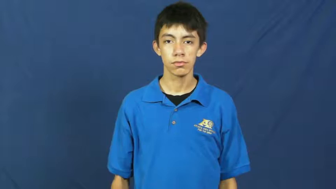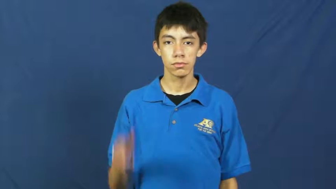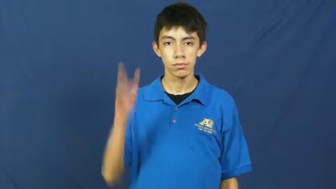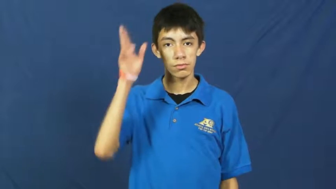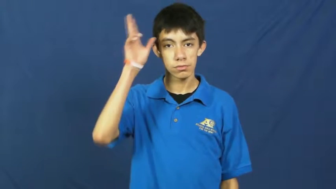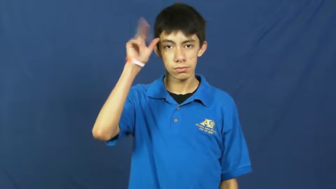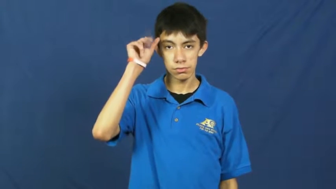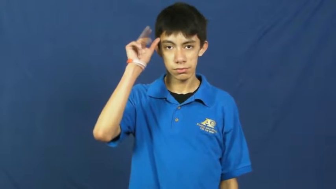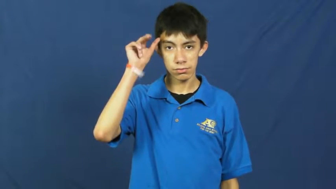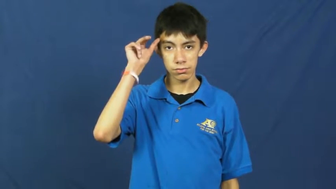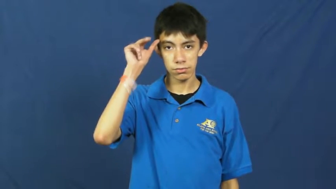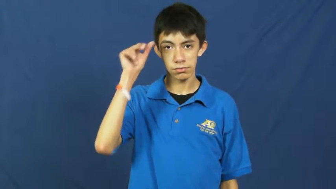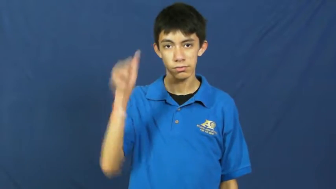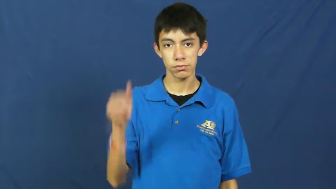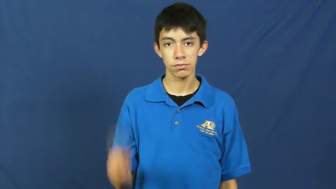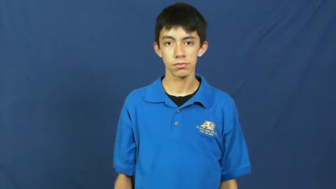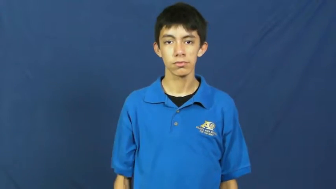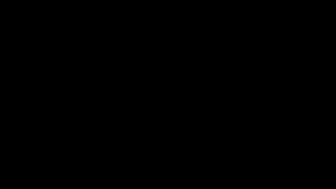knight-chess